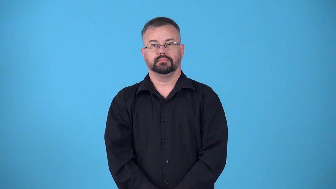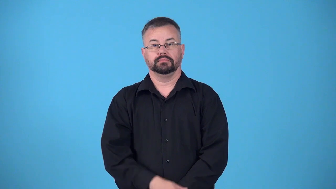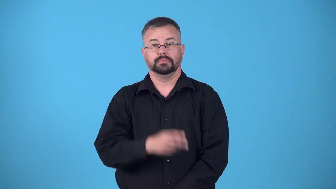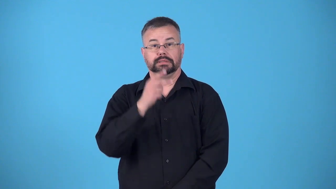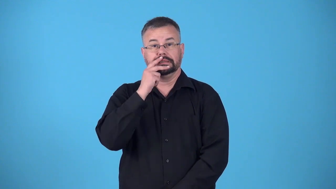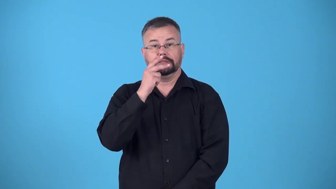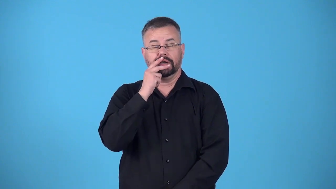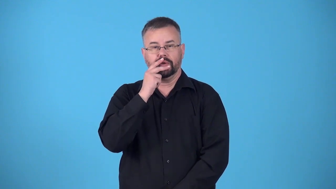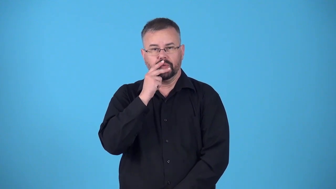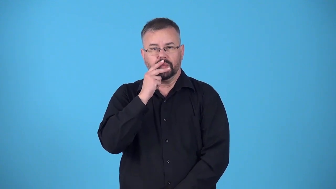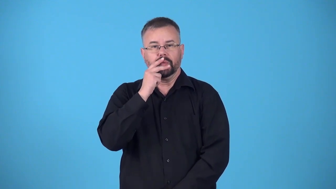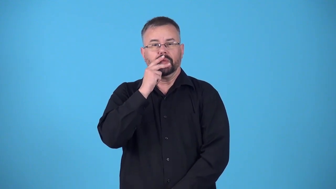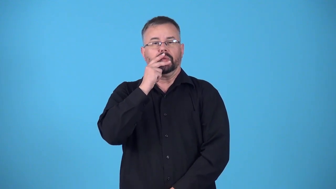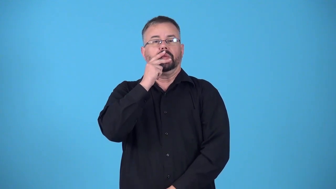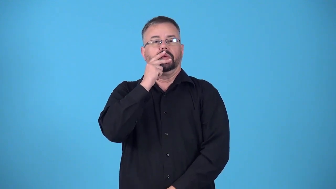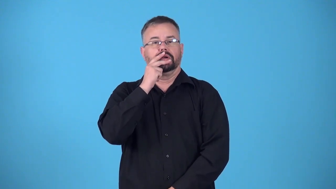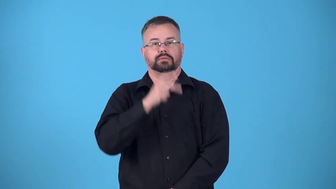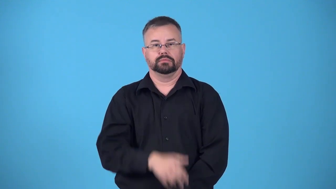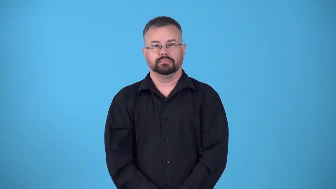pull on a cigarette